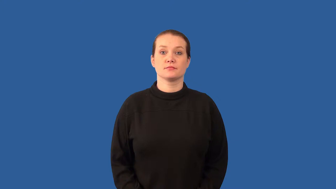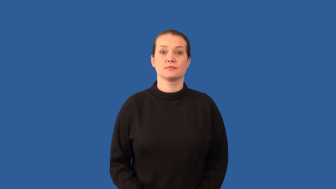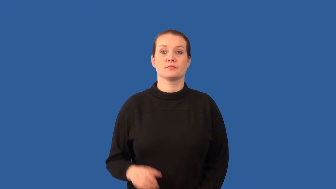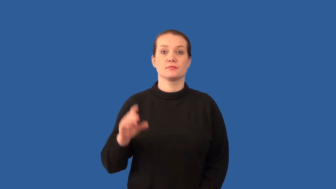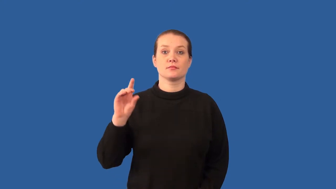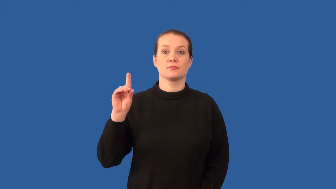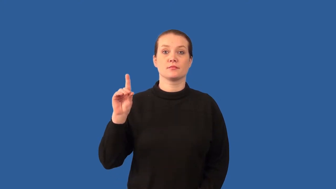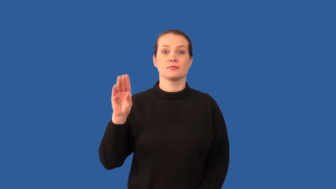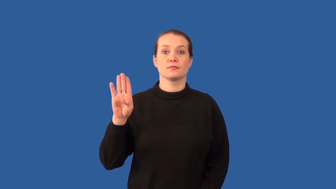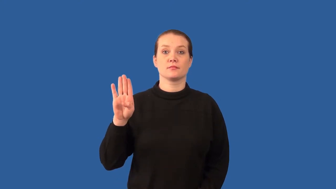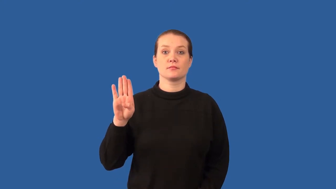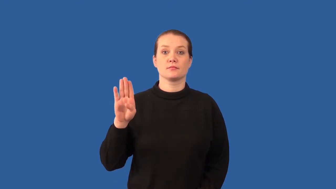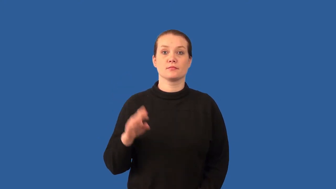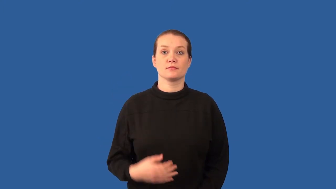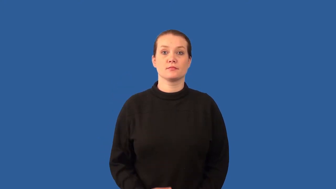decibel